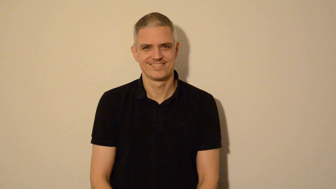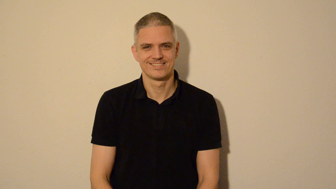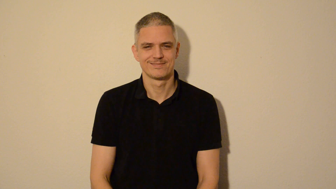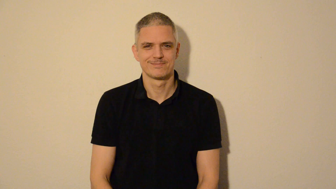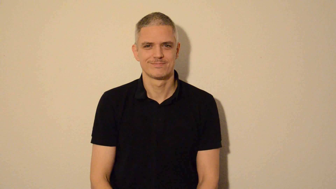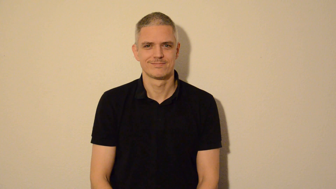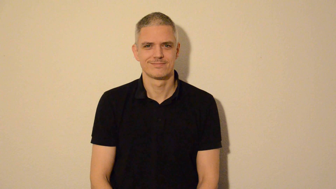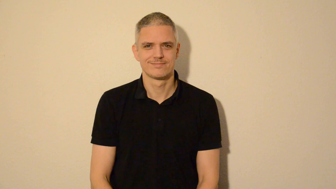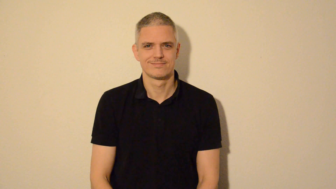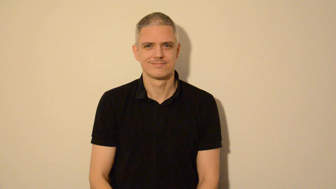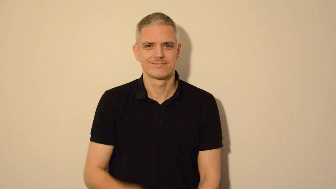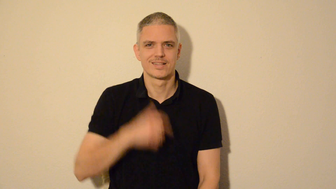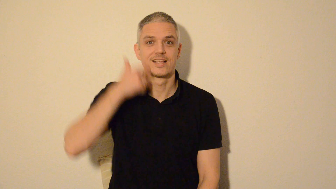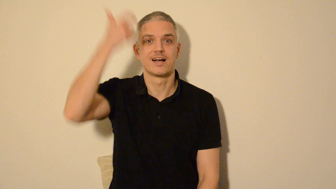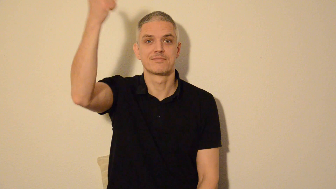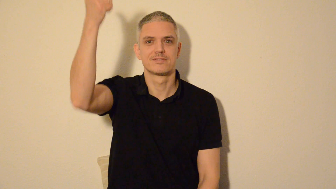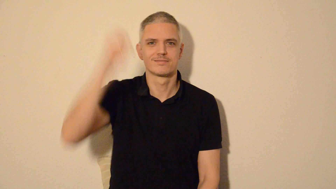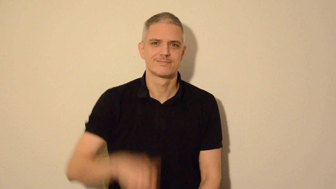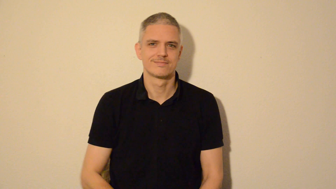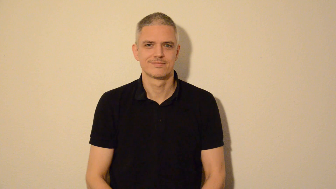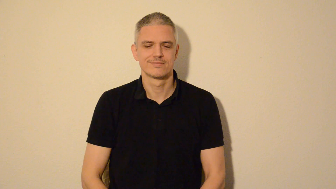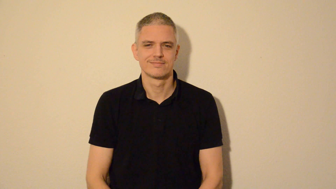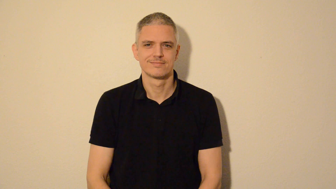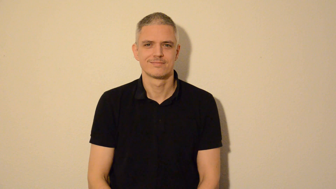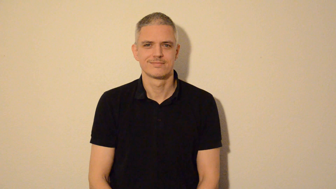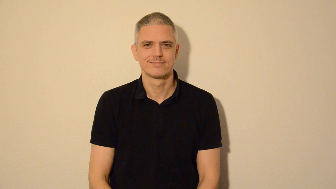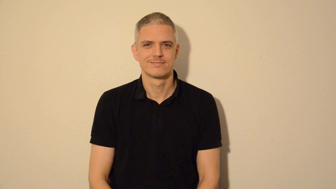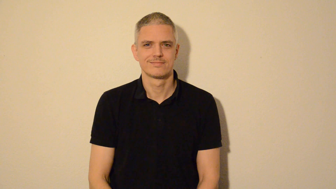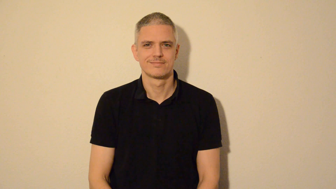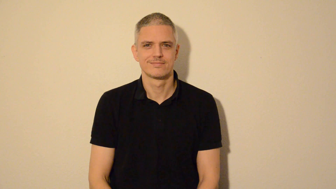giraffe